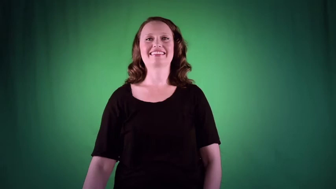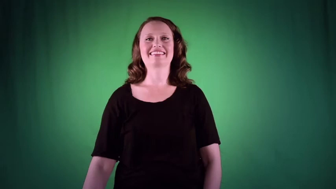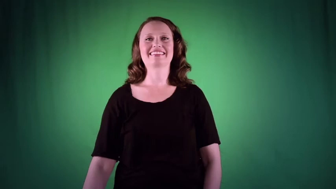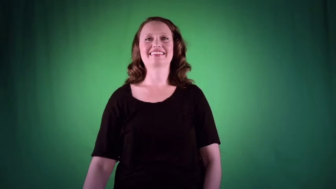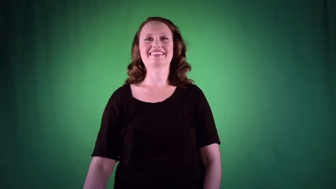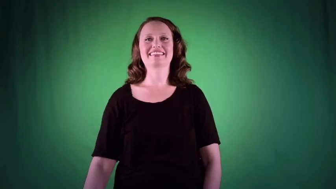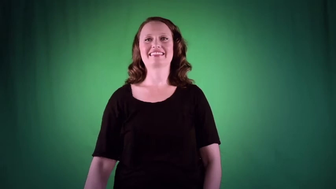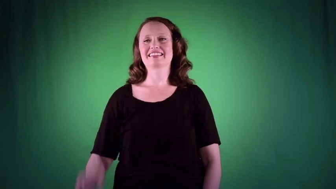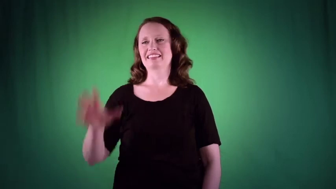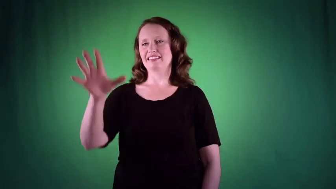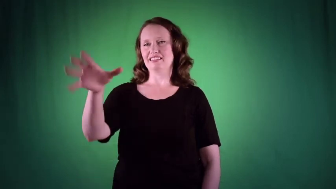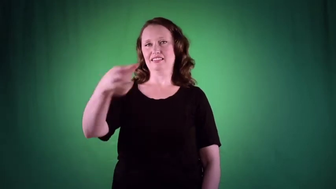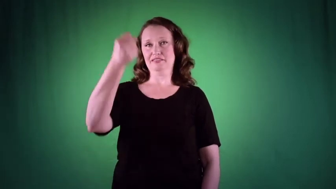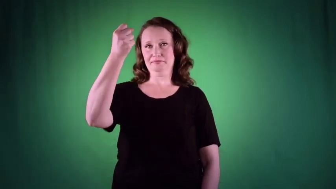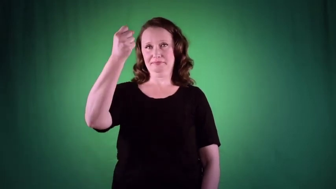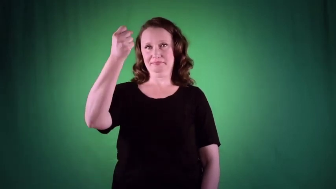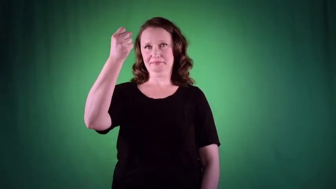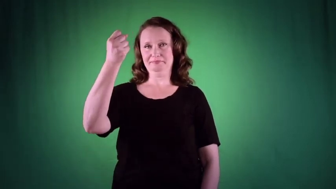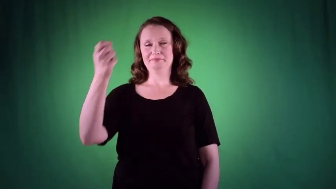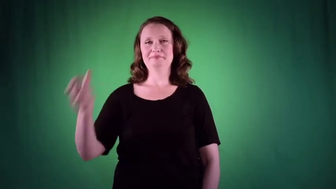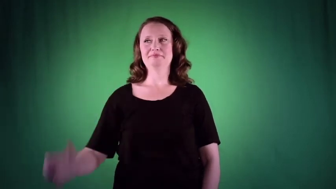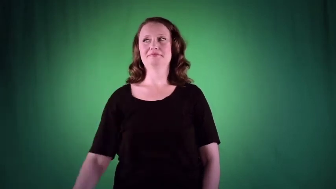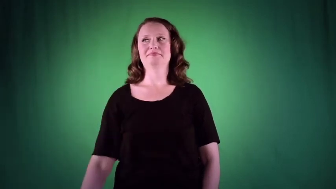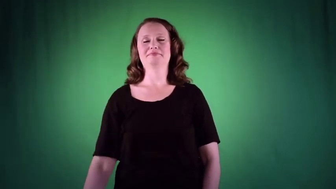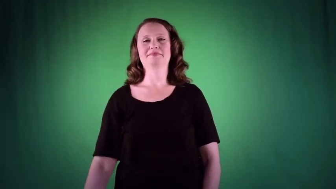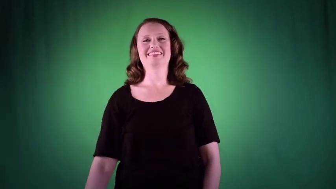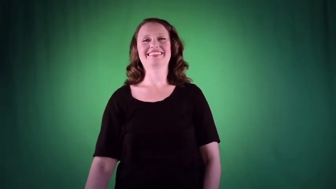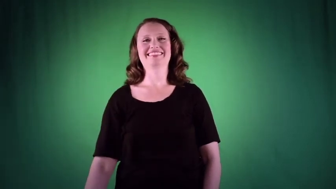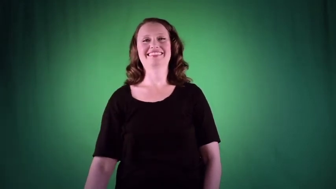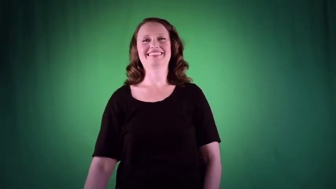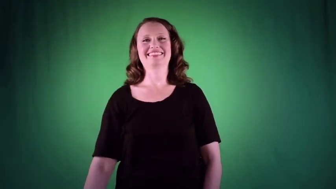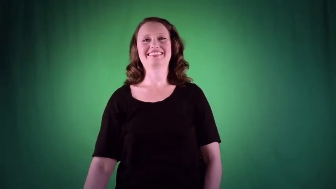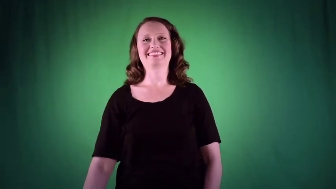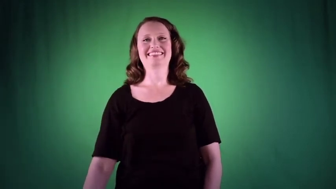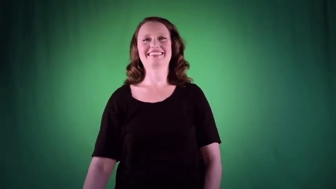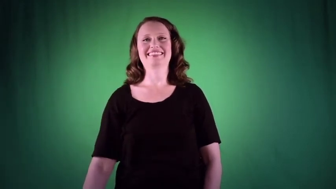Take from location